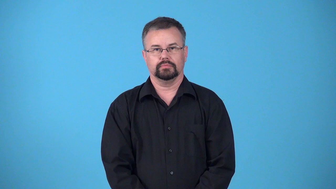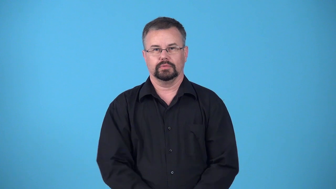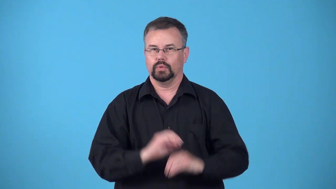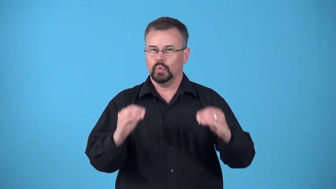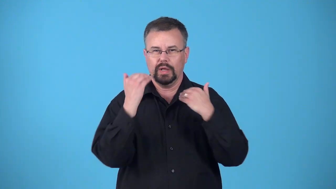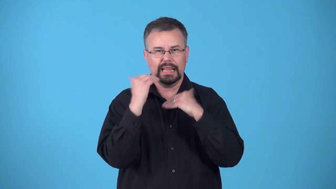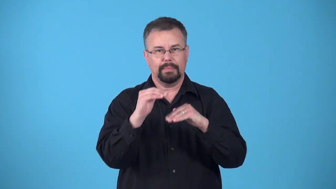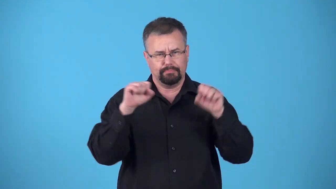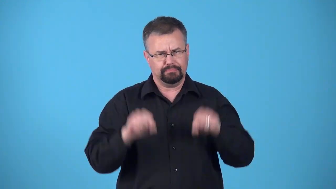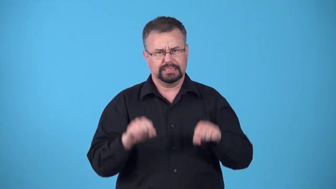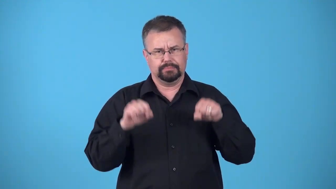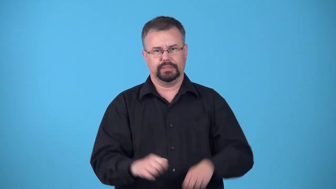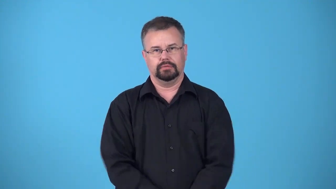sky is the limit